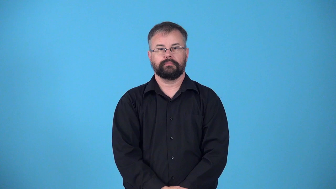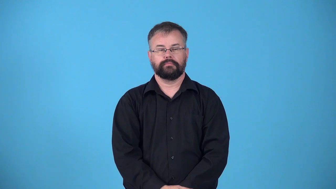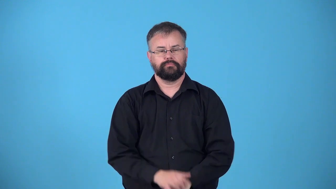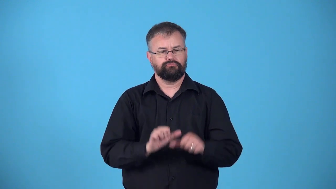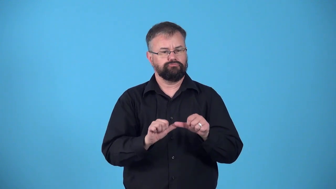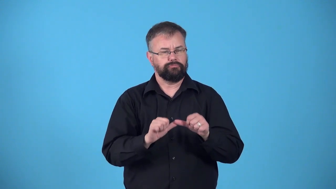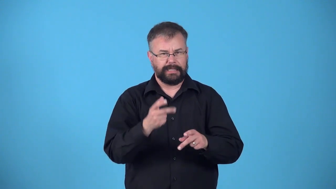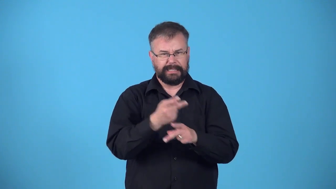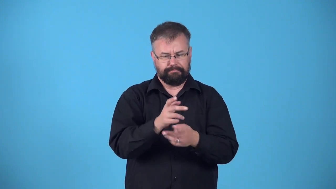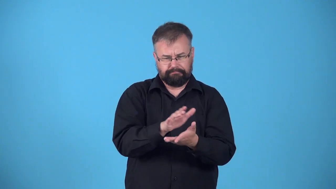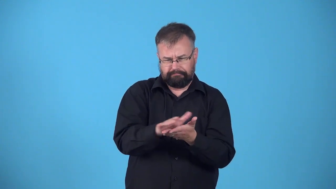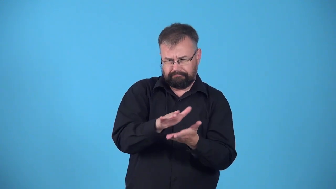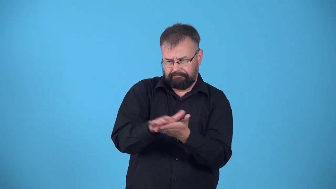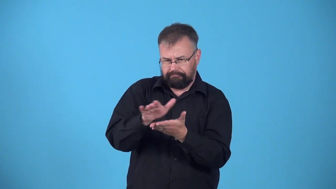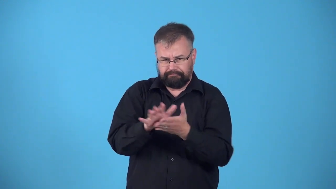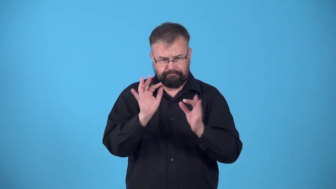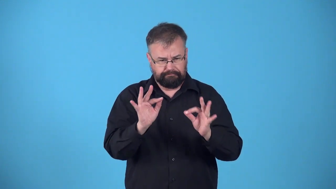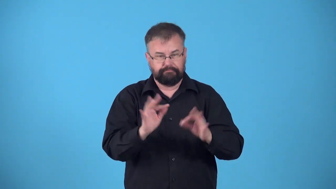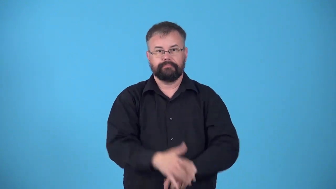keep up